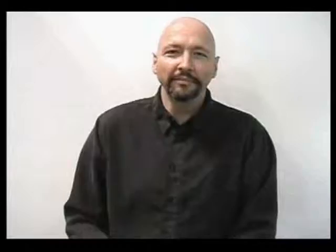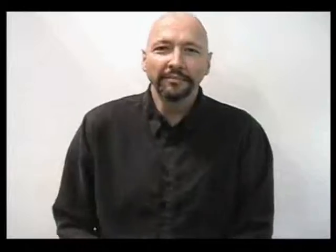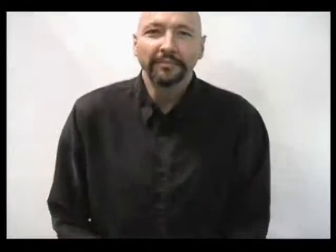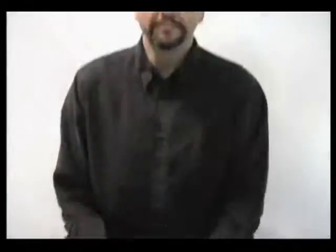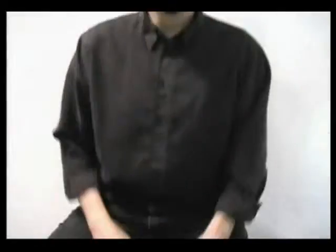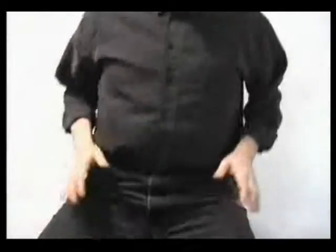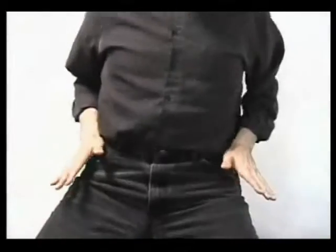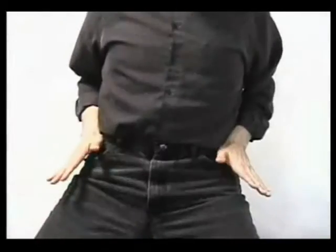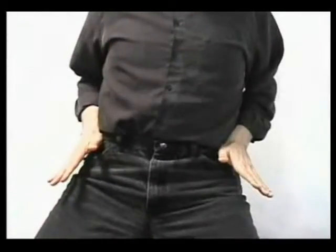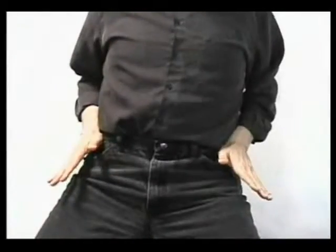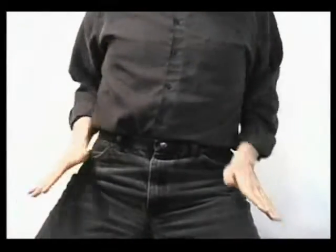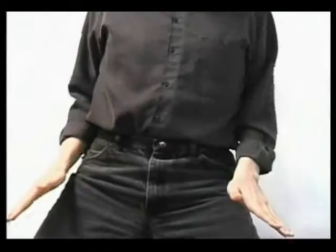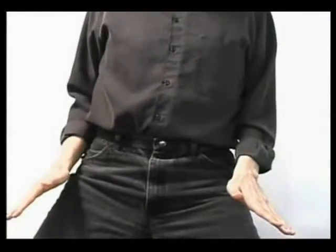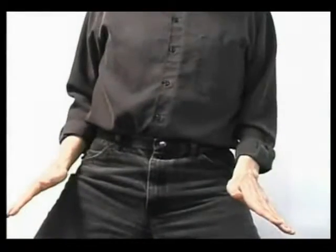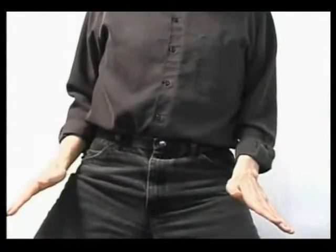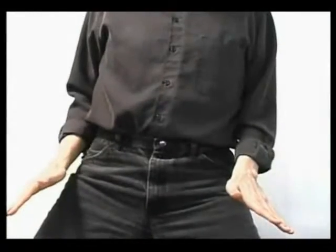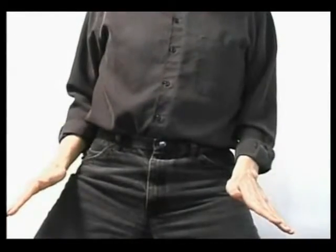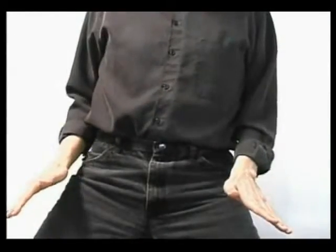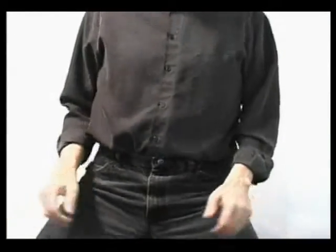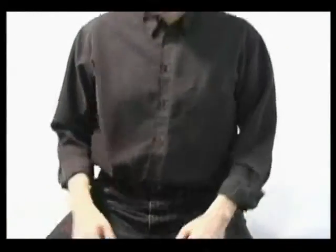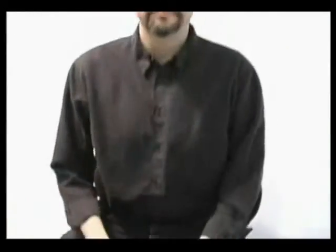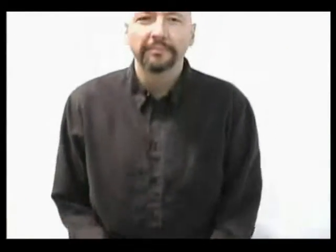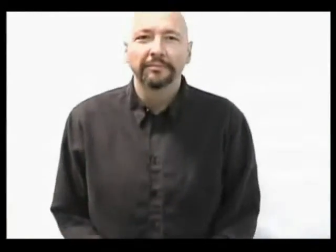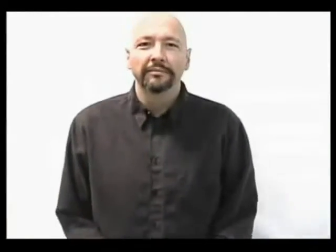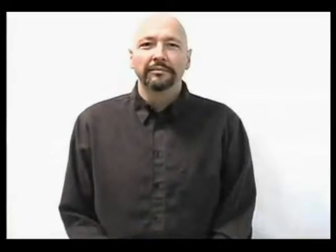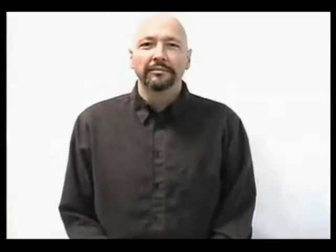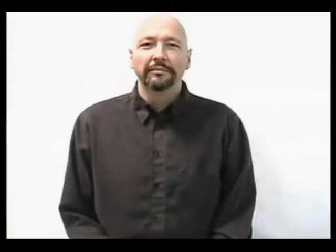SKIRT